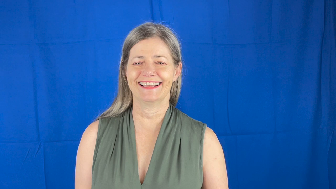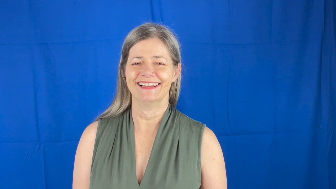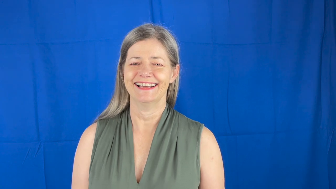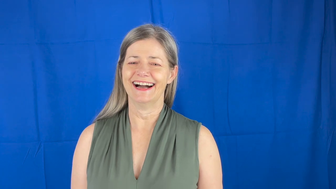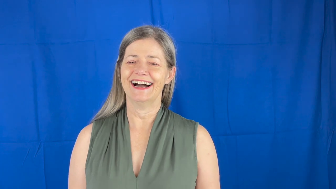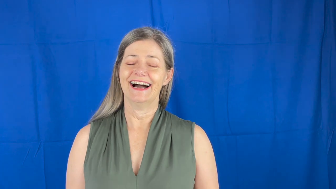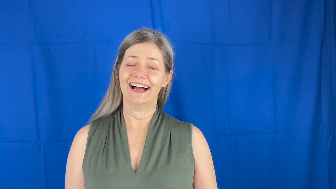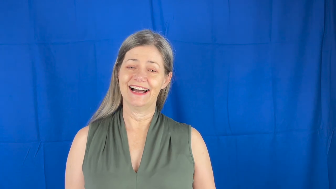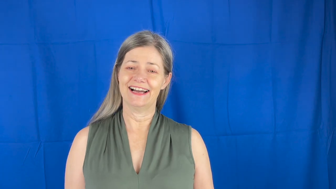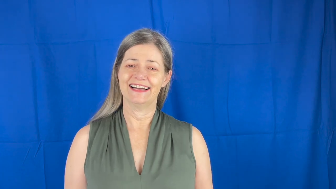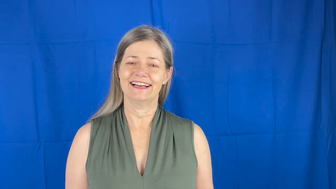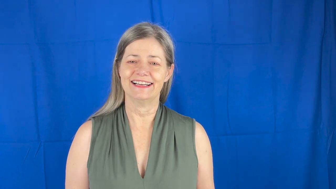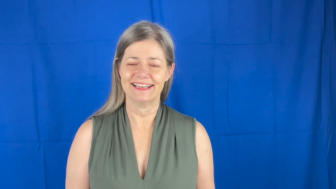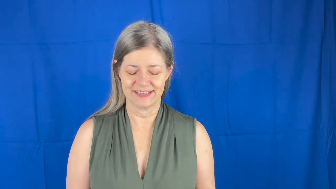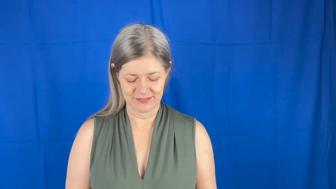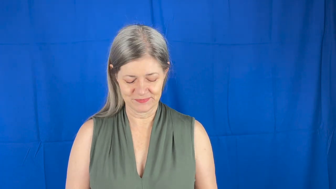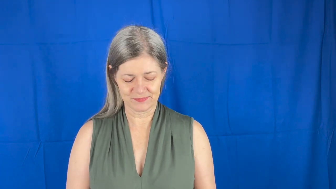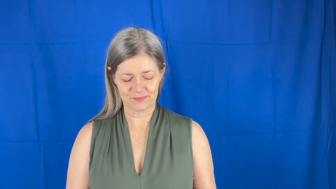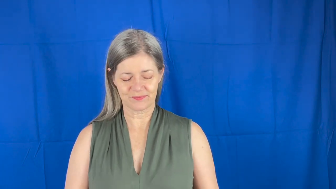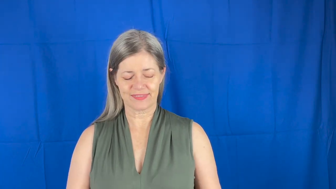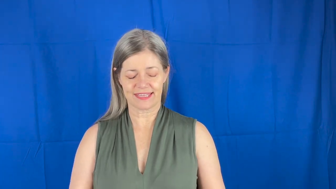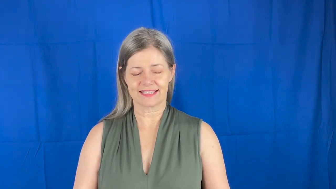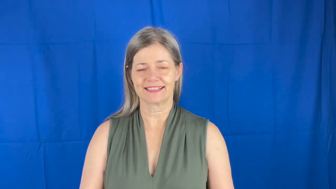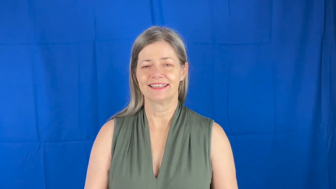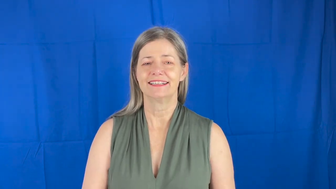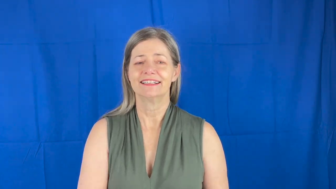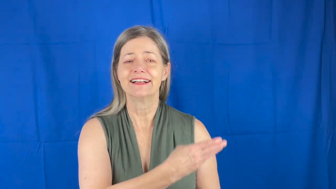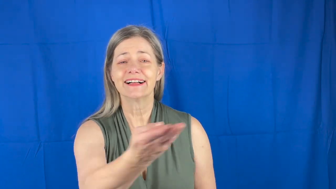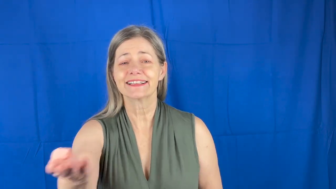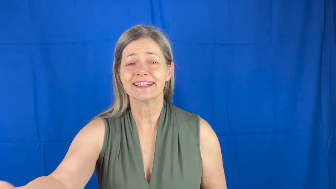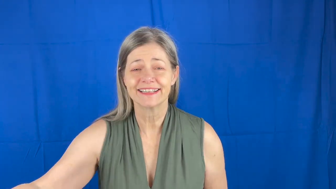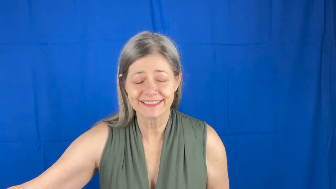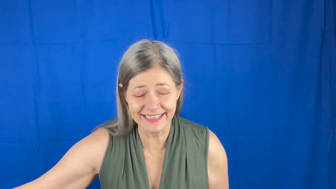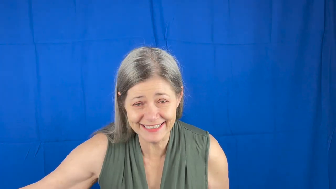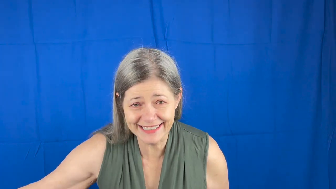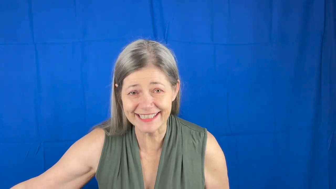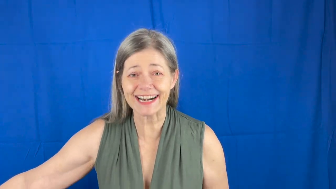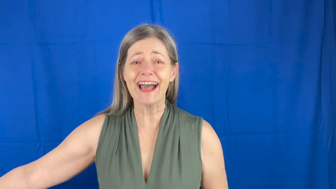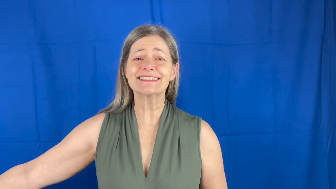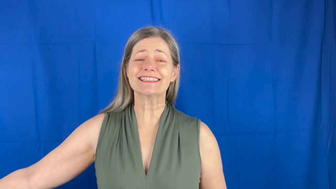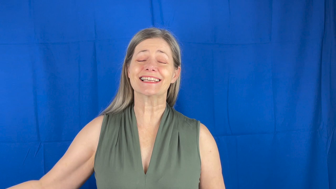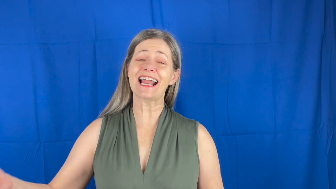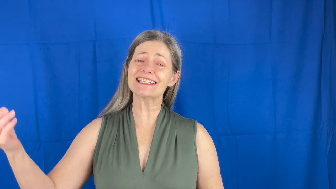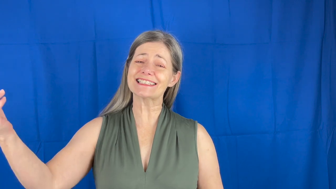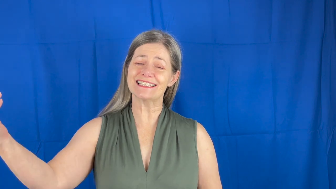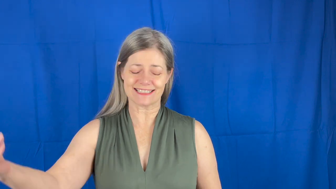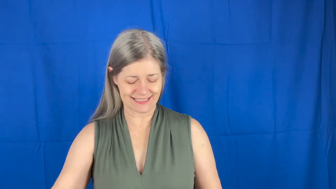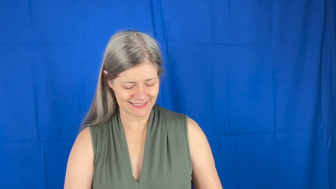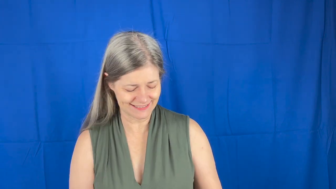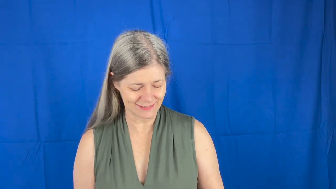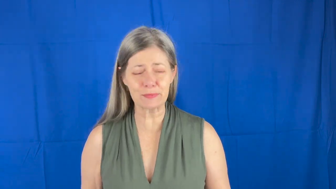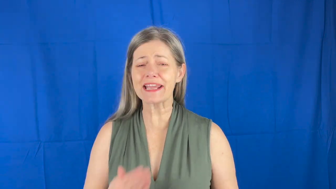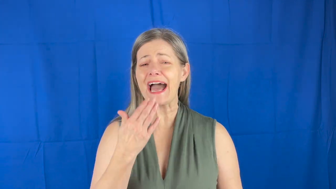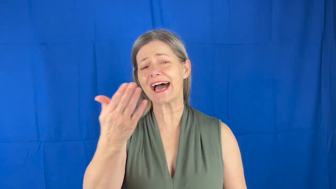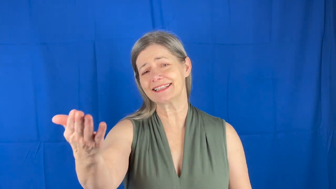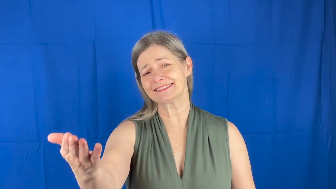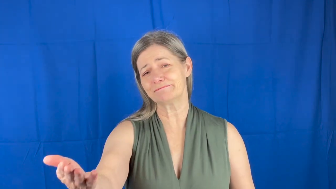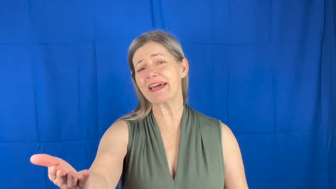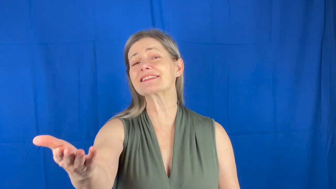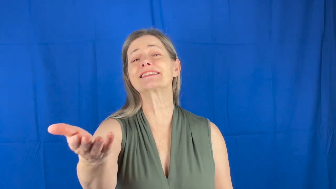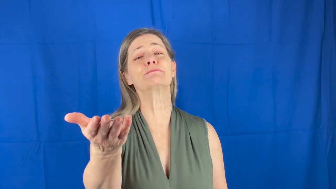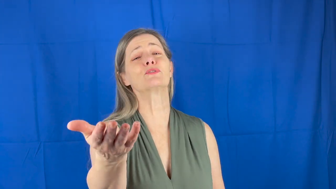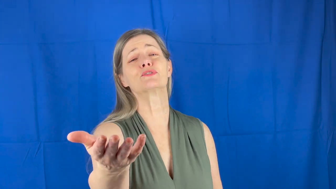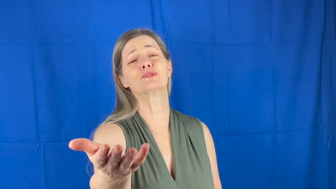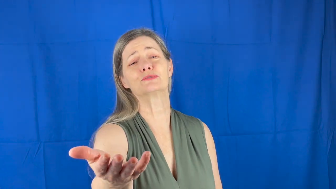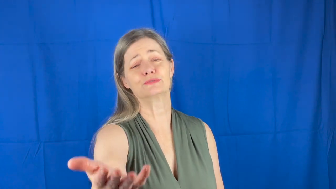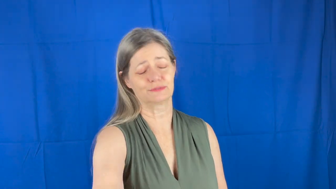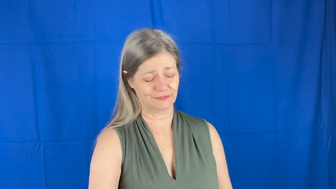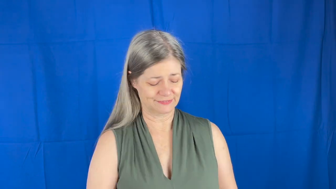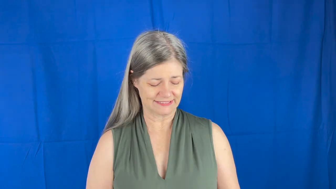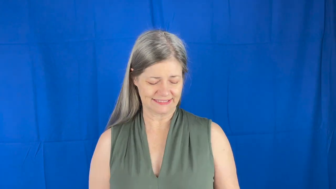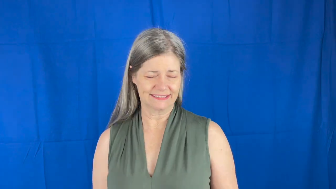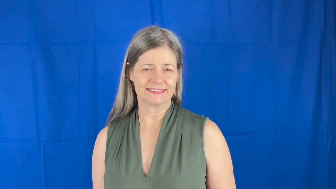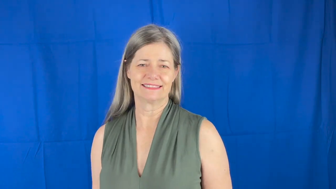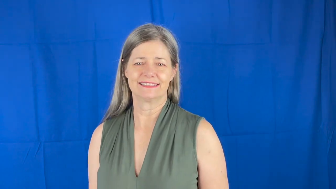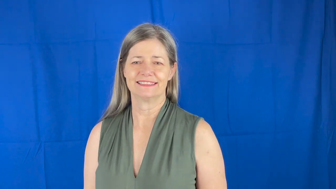Lecturer